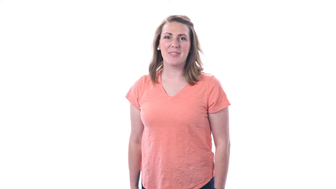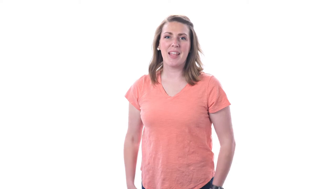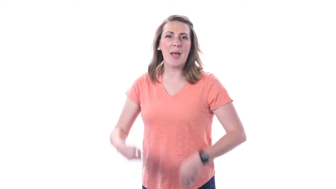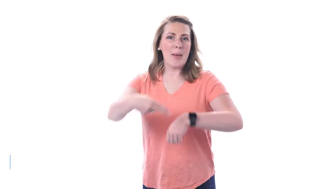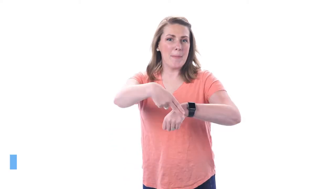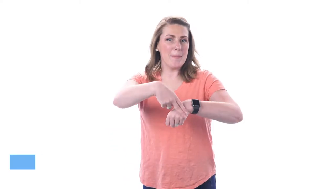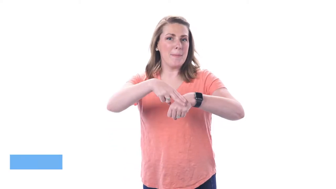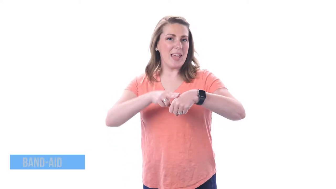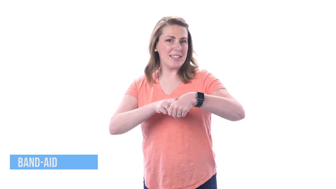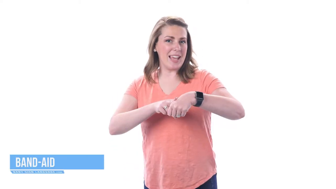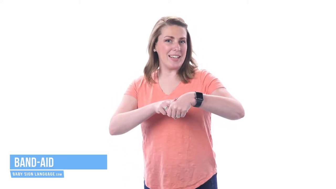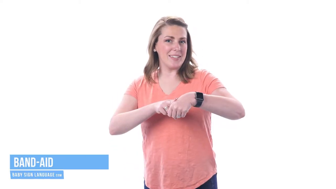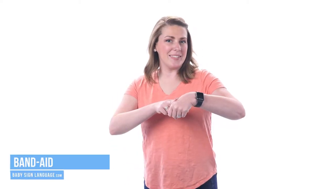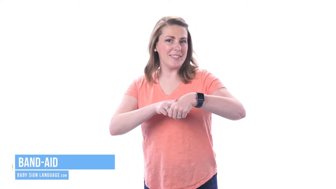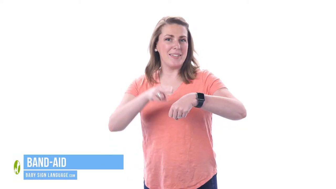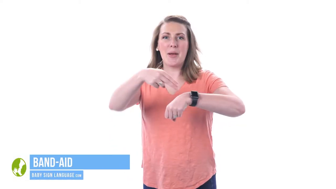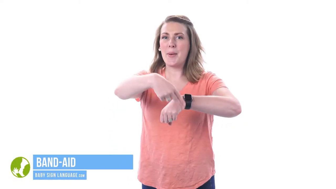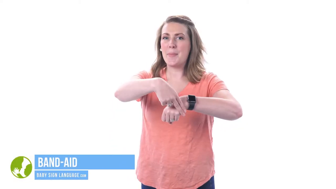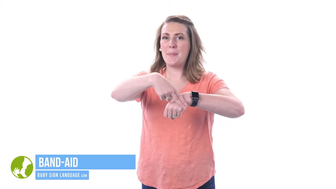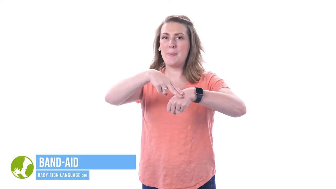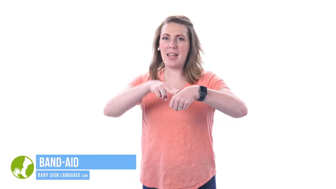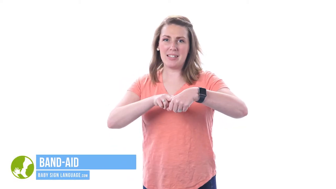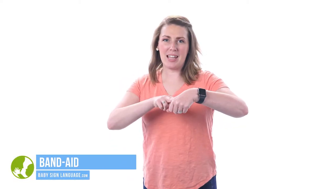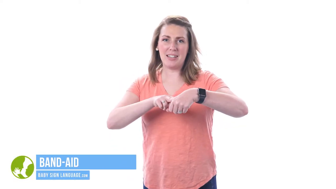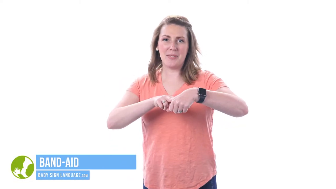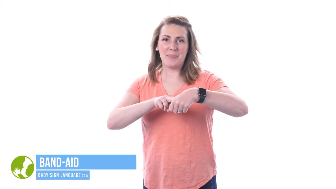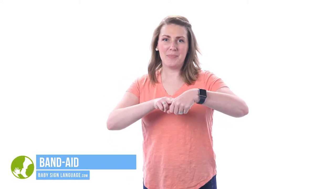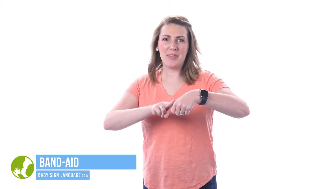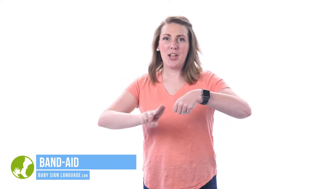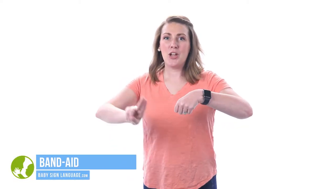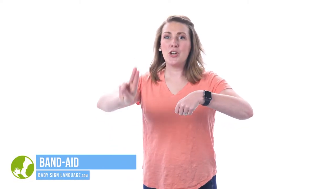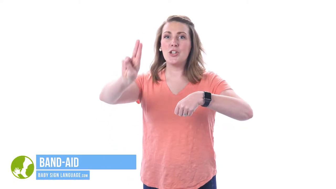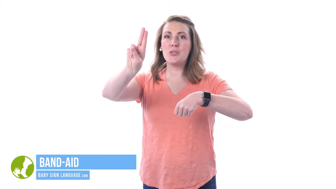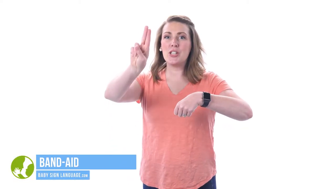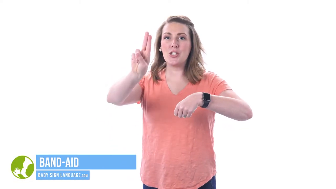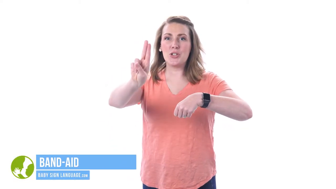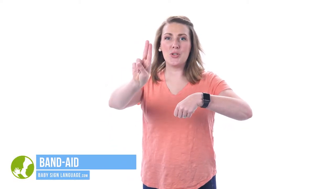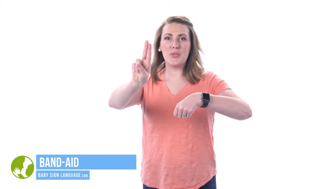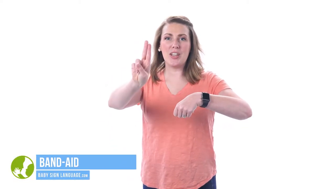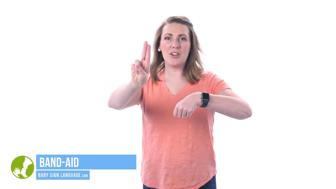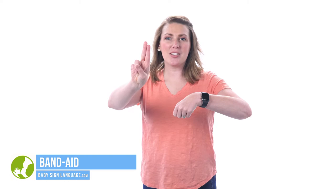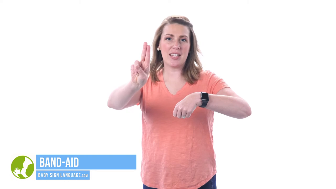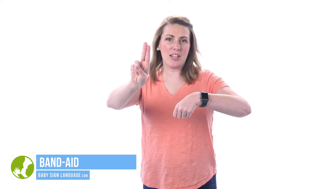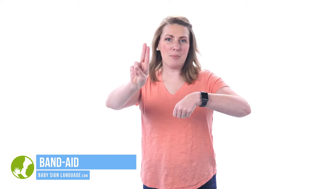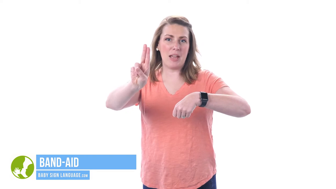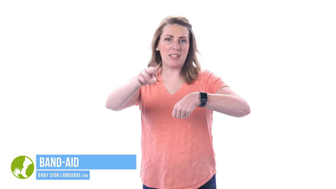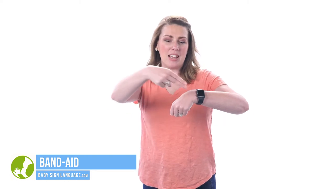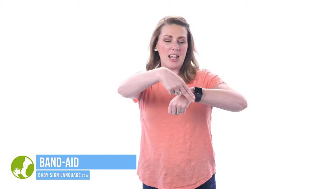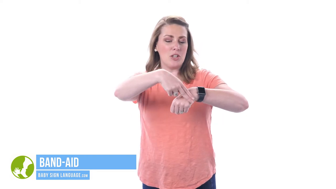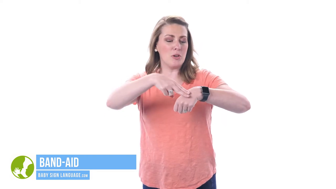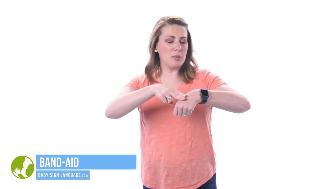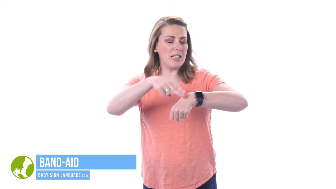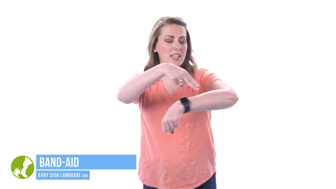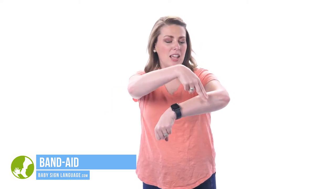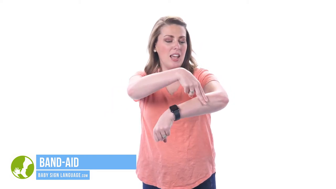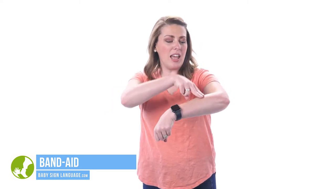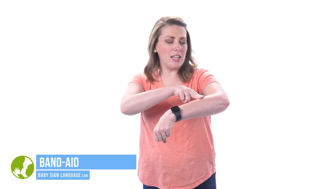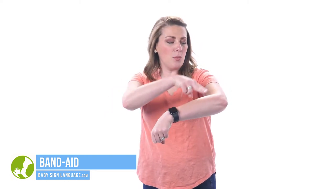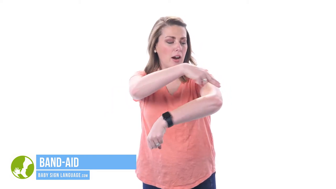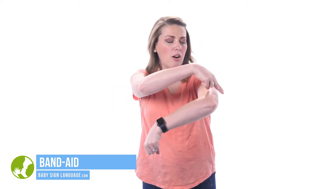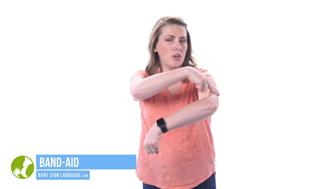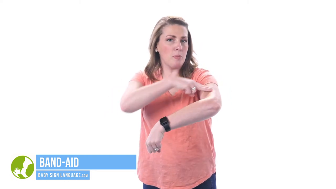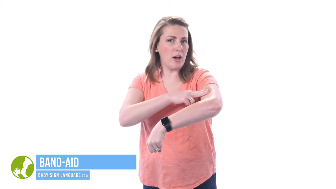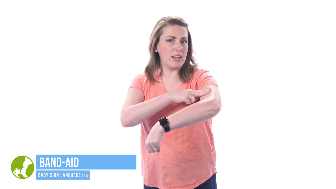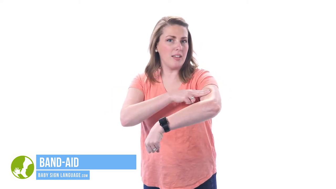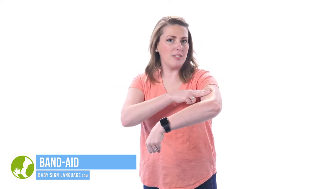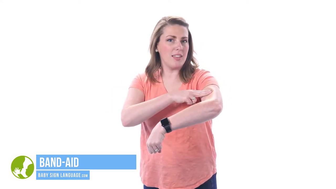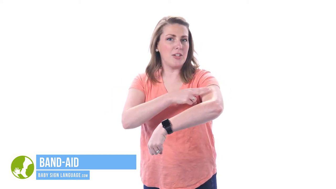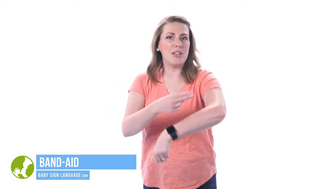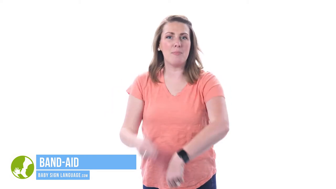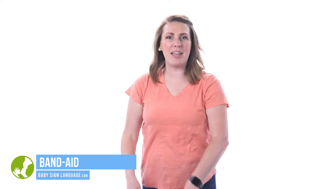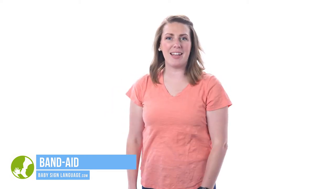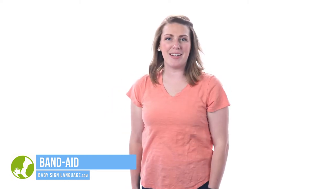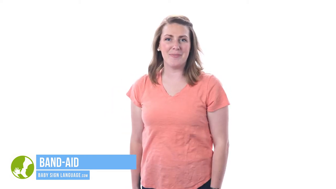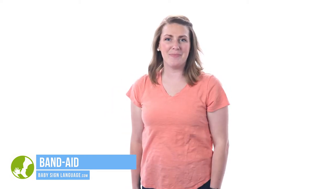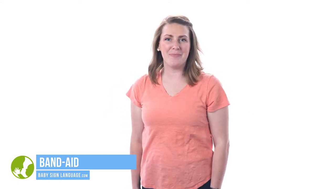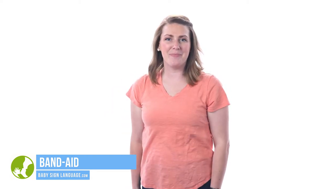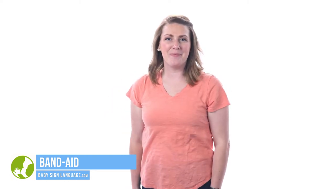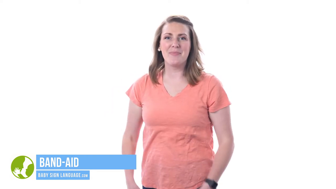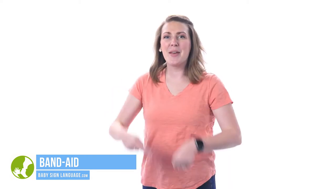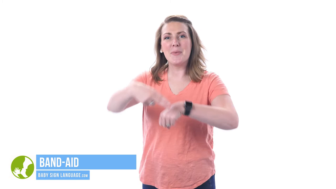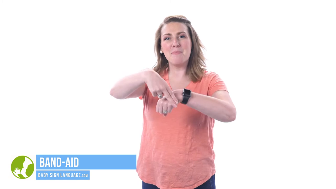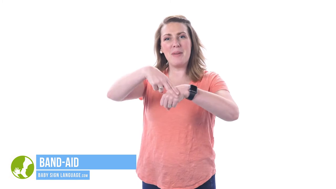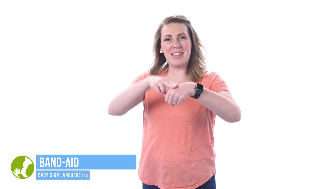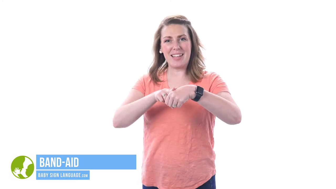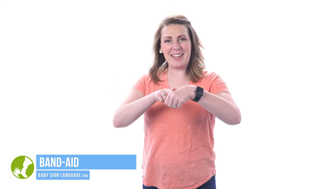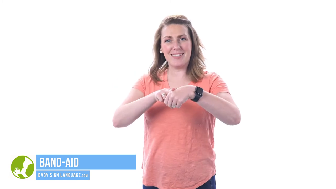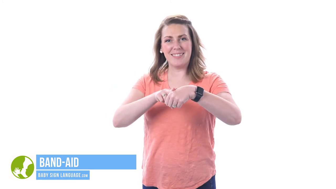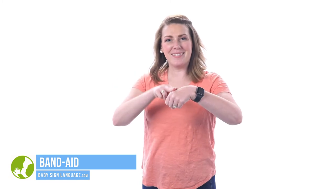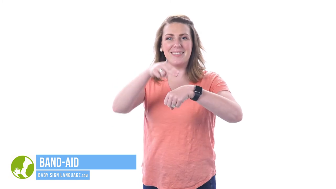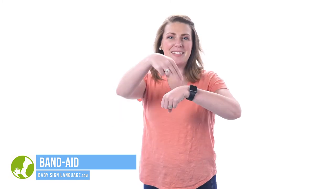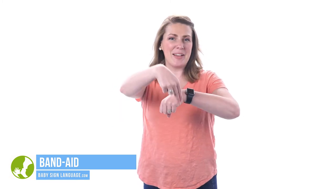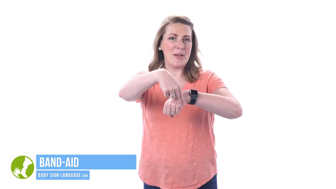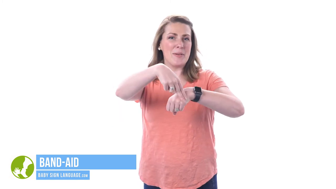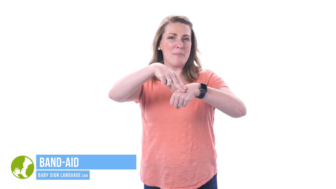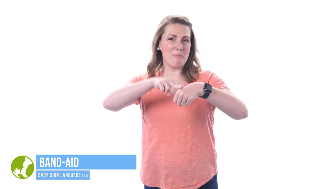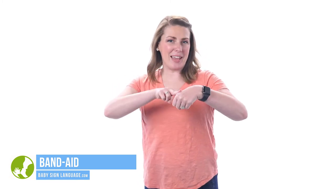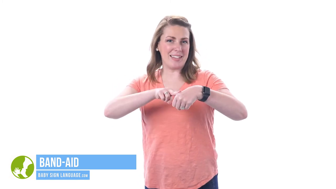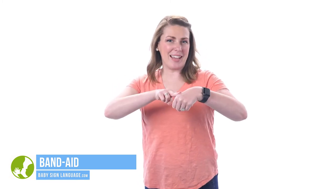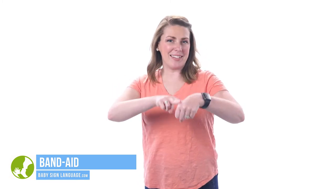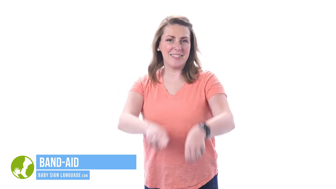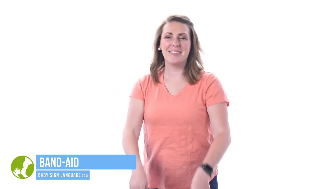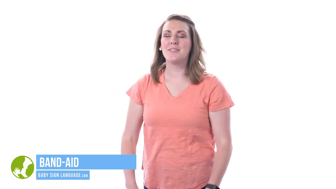Band aid